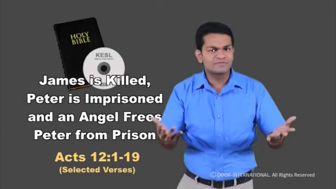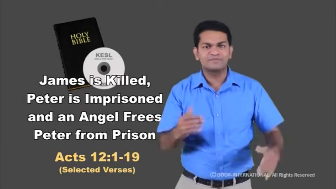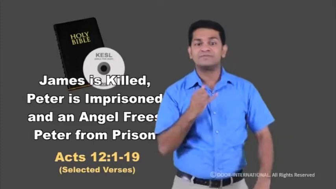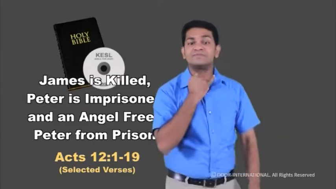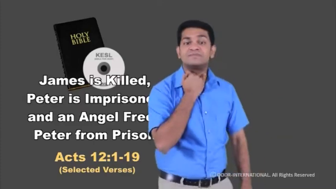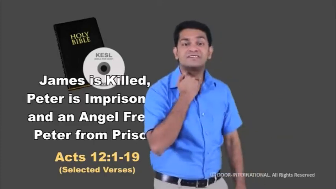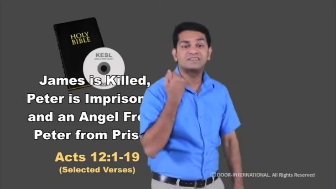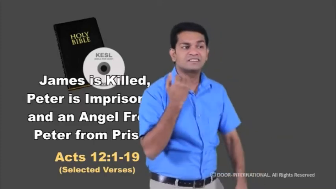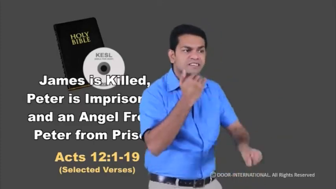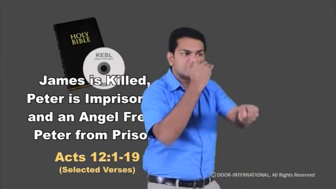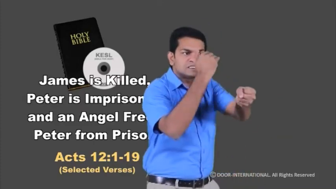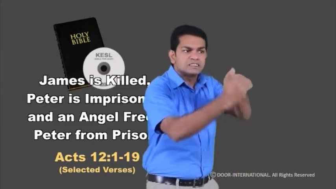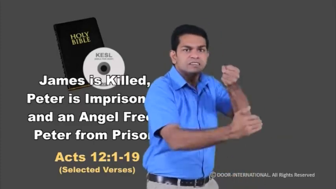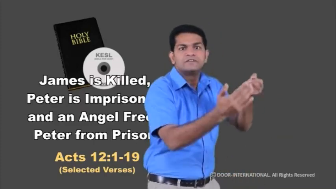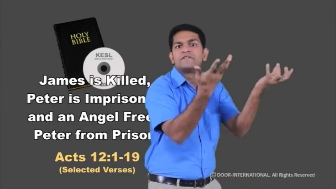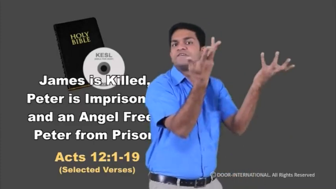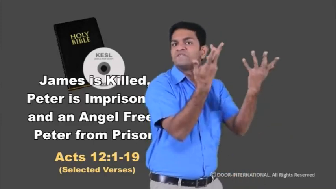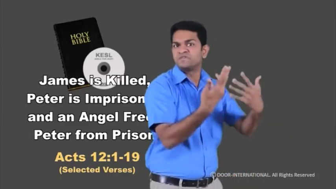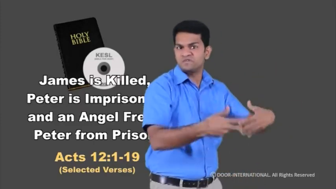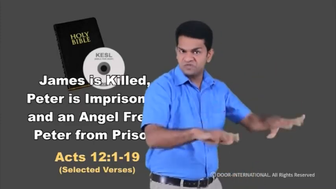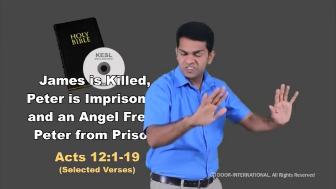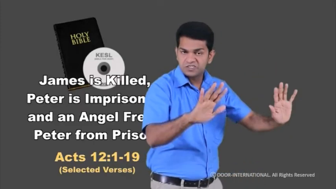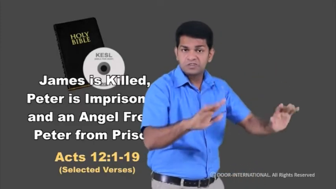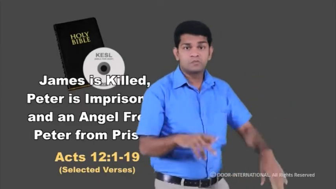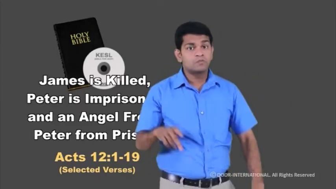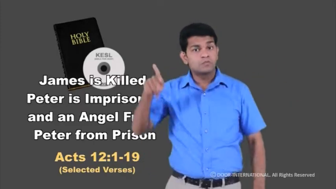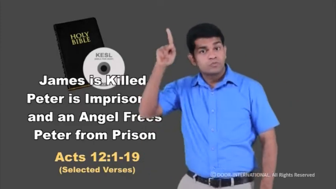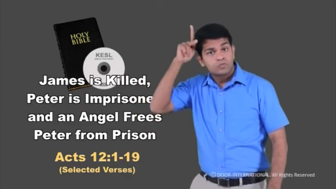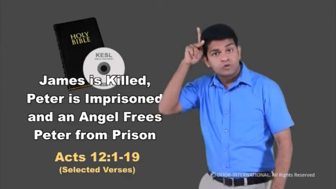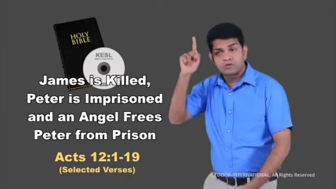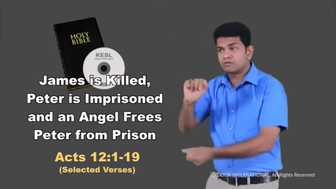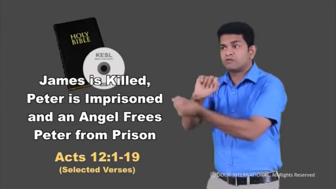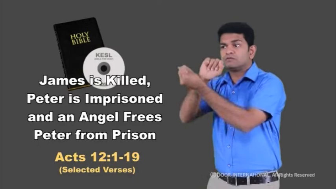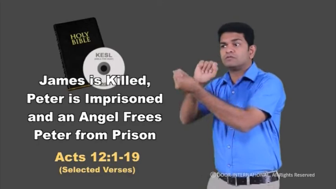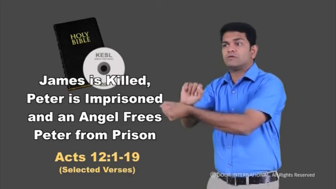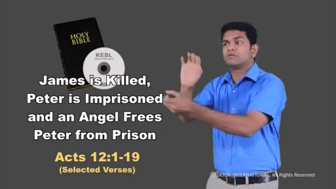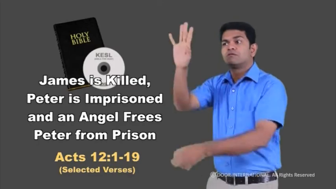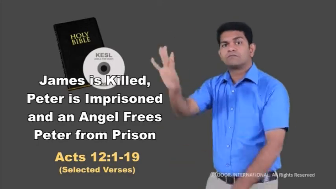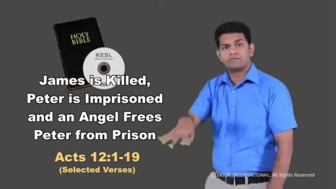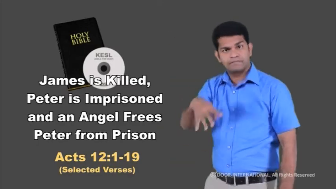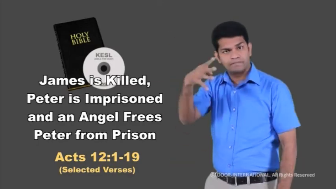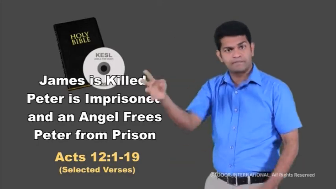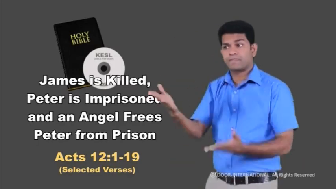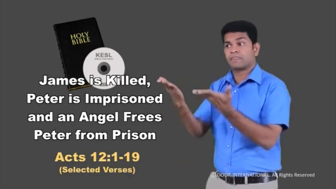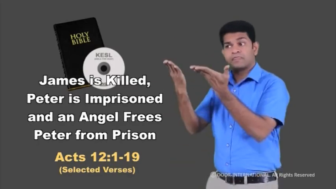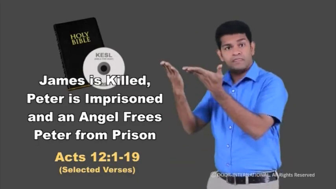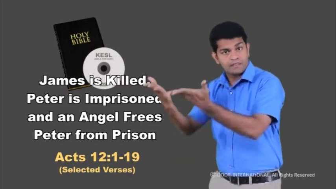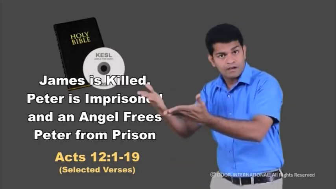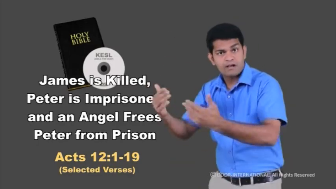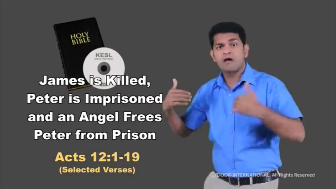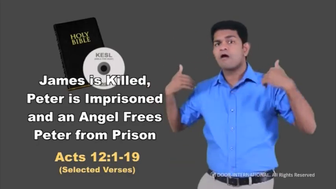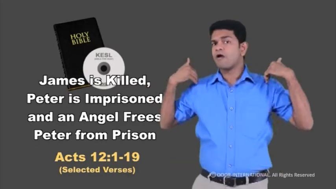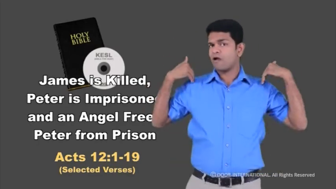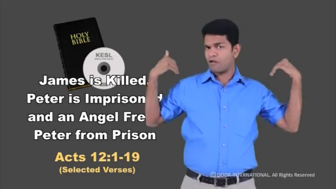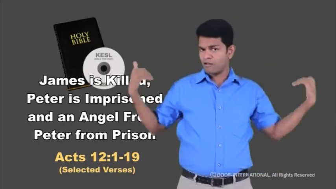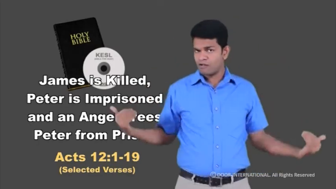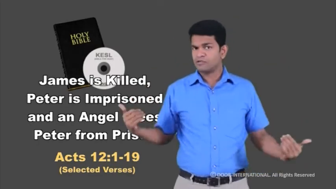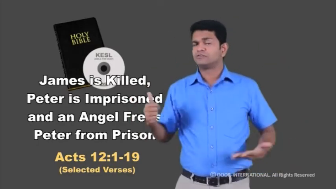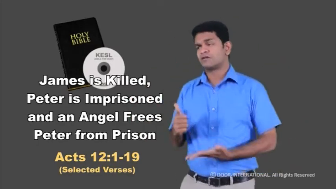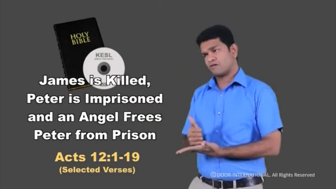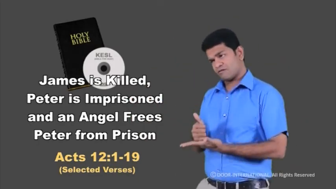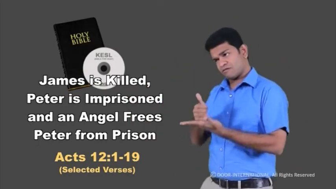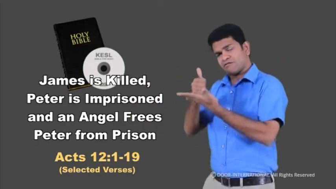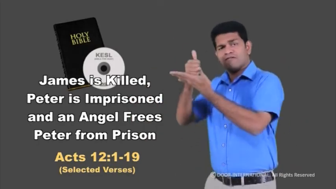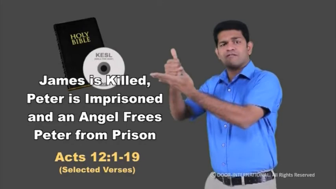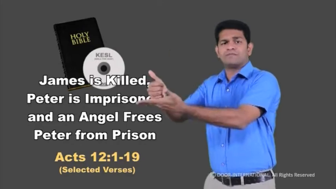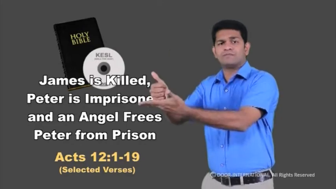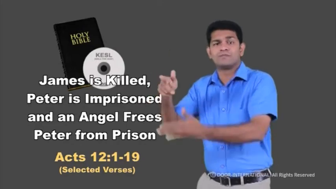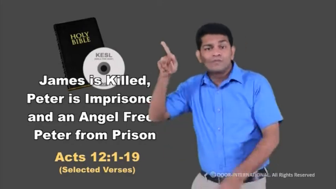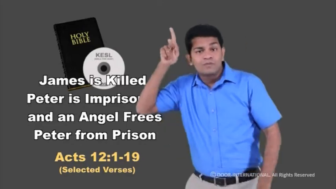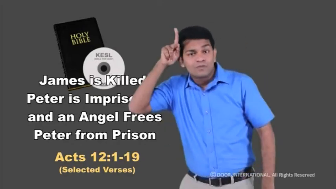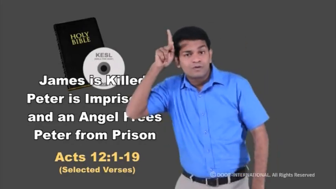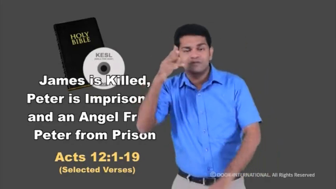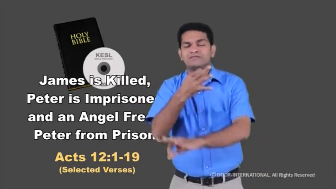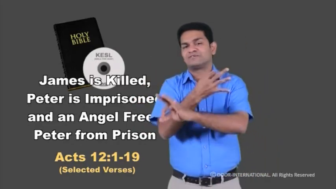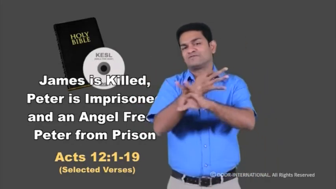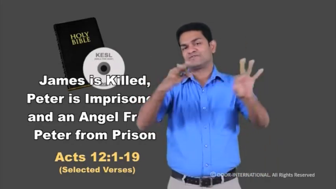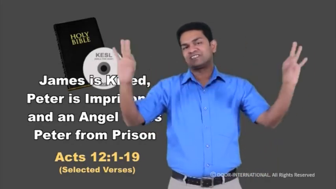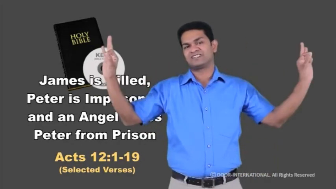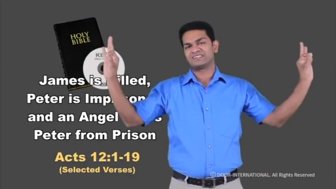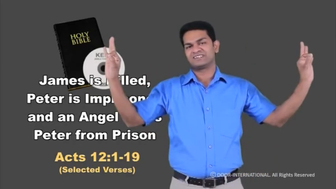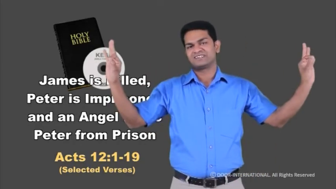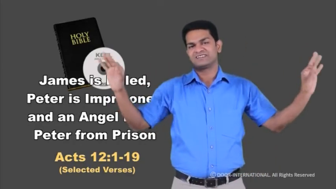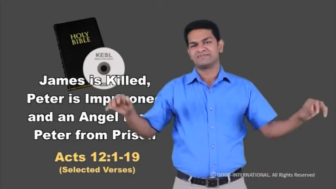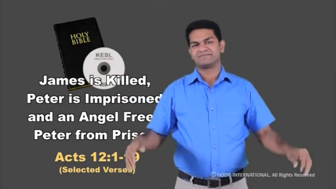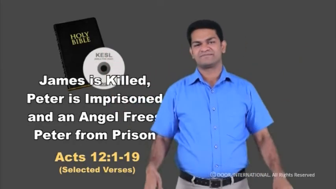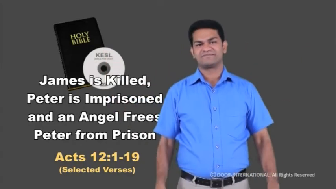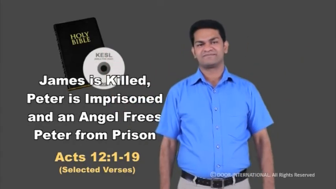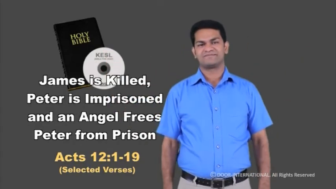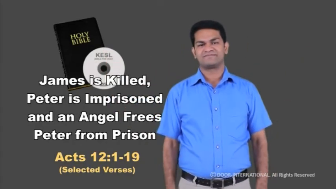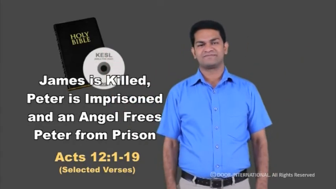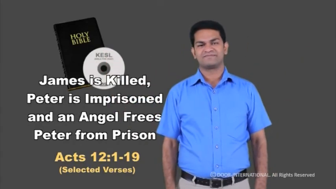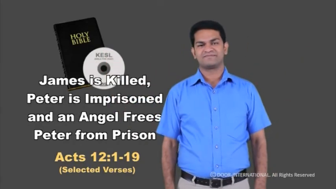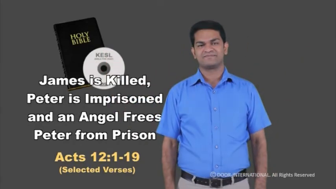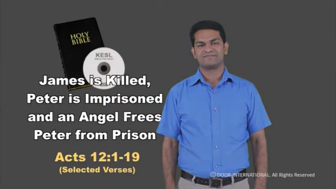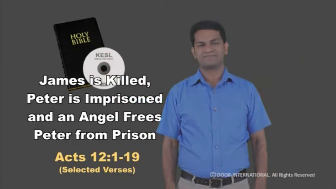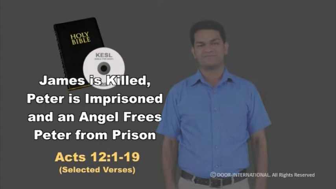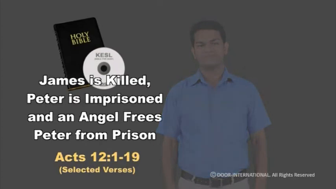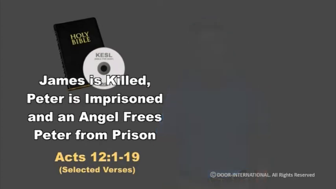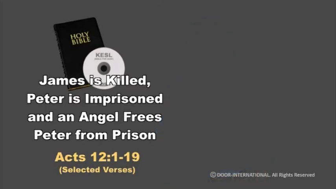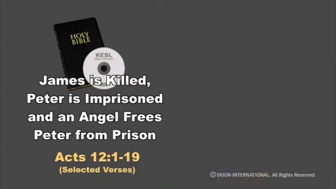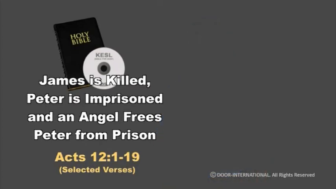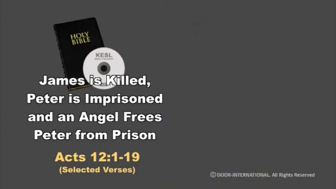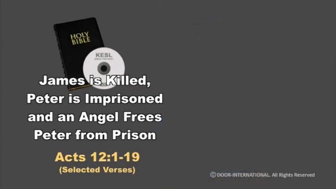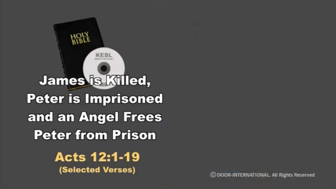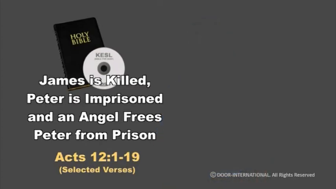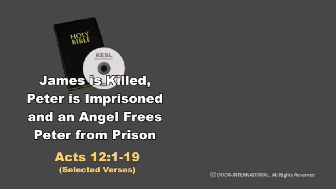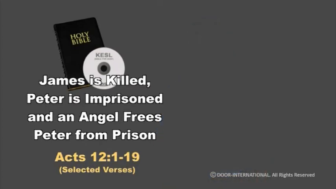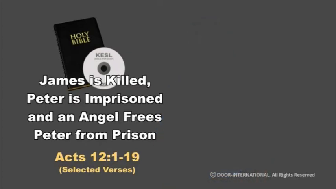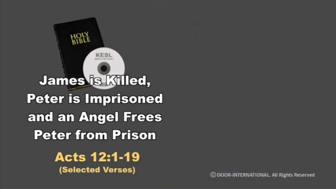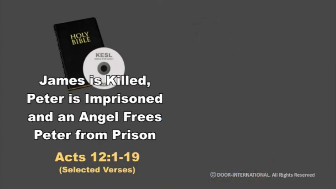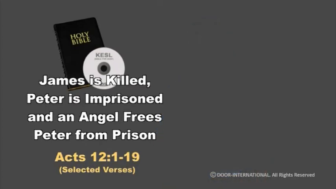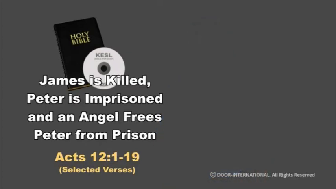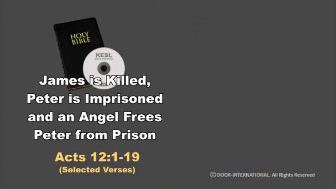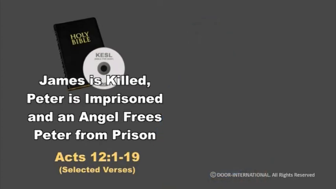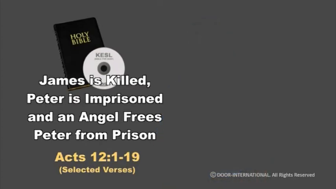James is Killed, Peter is Imprisoned and an Angel Frees Peter from Prison